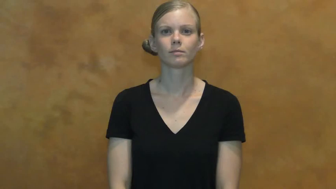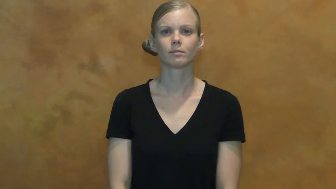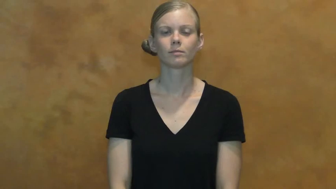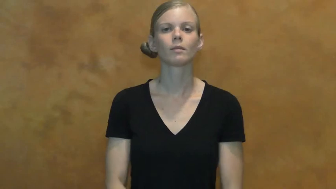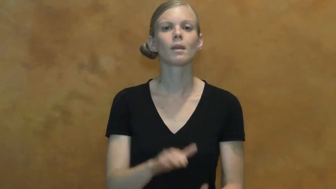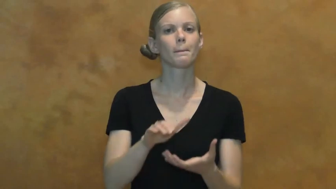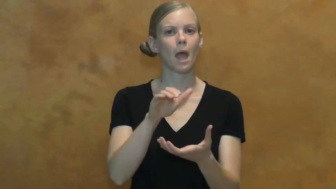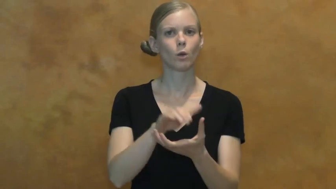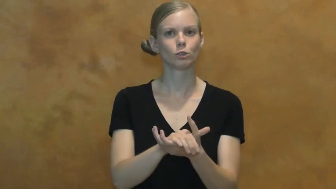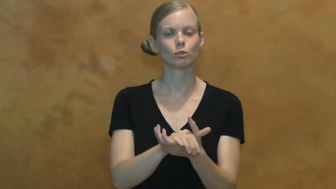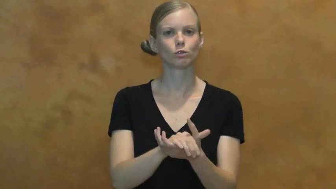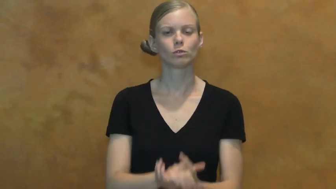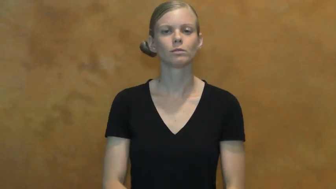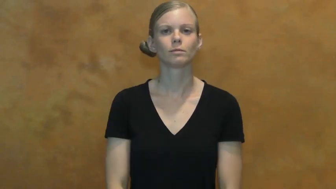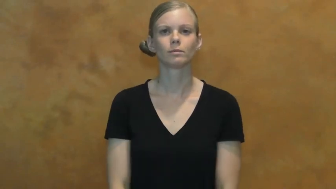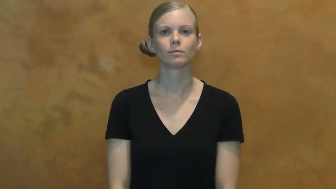marriage